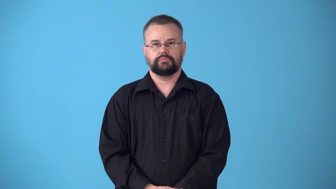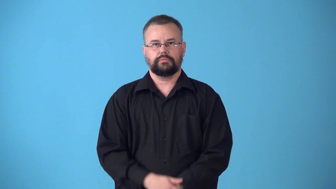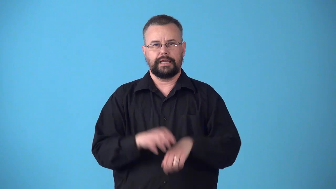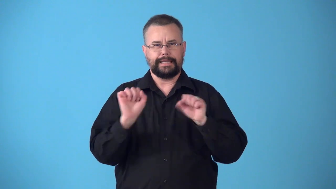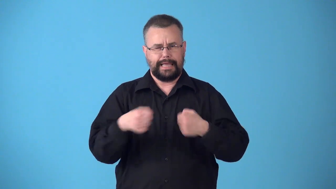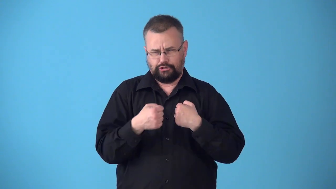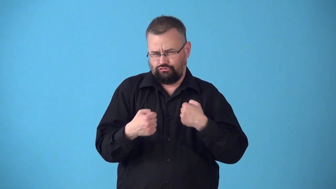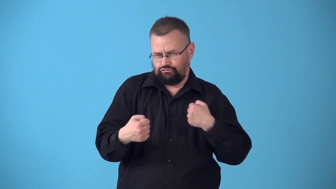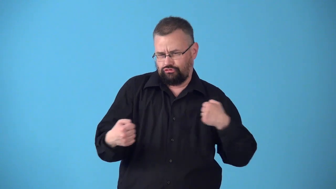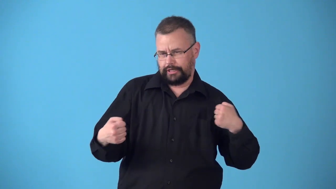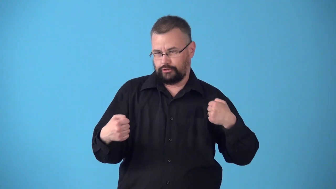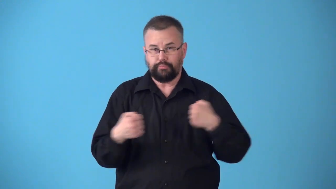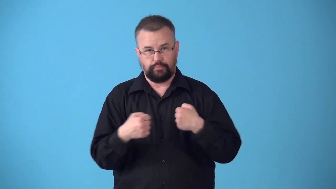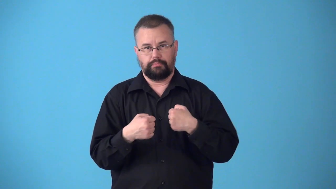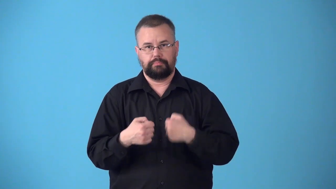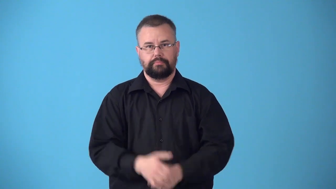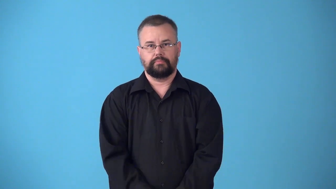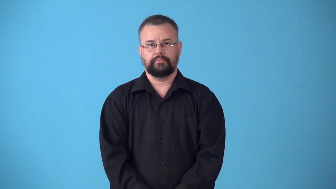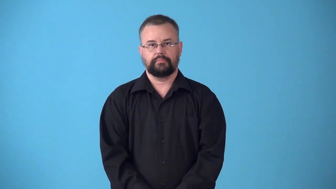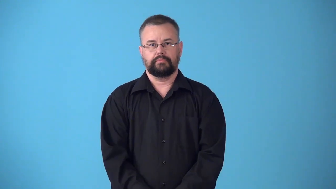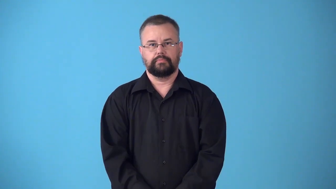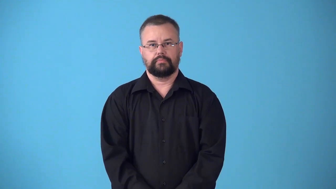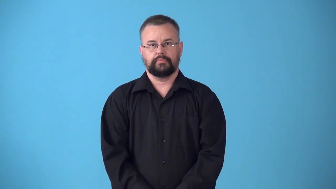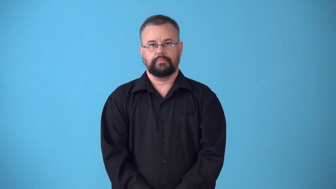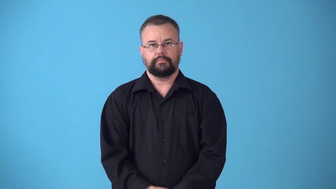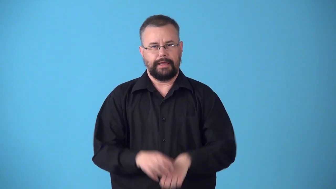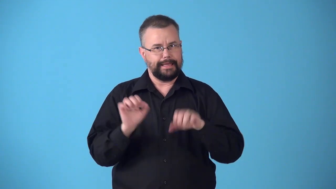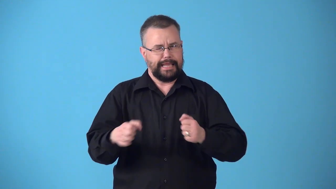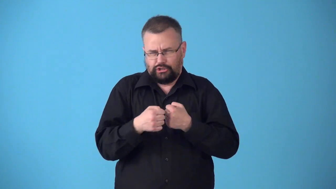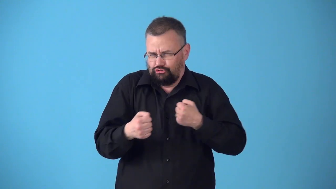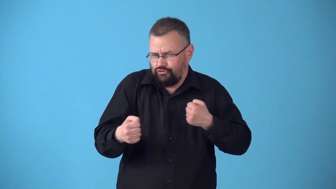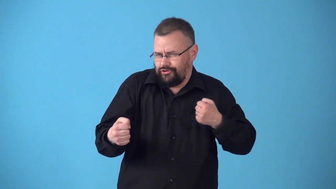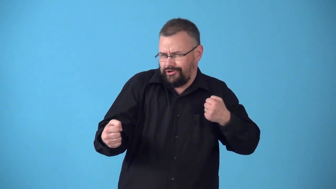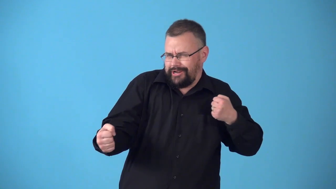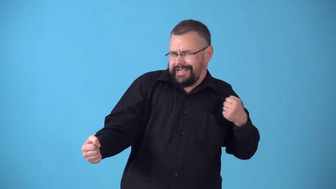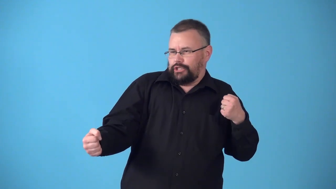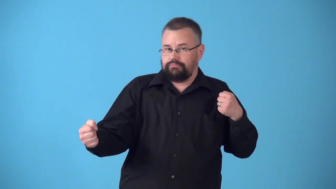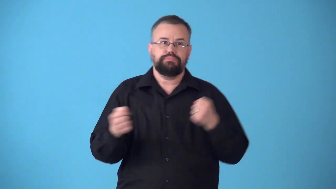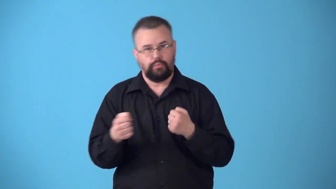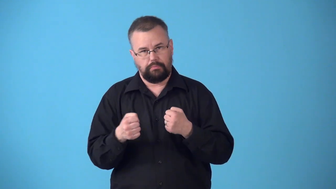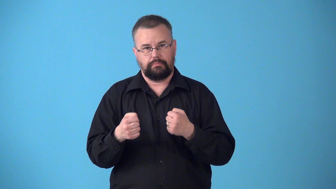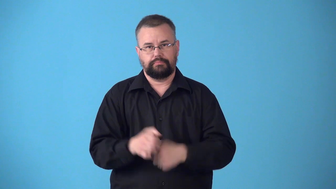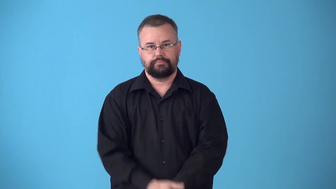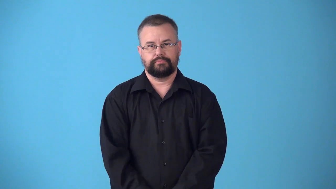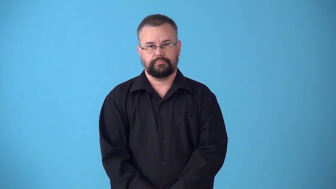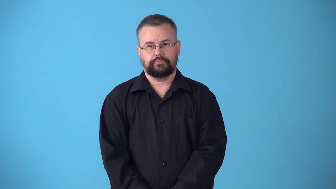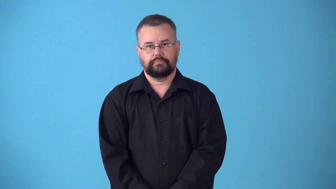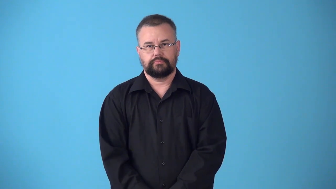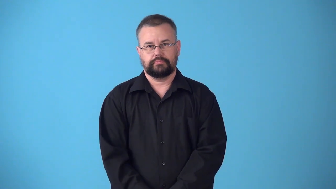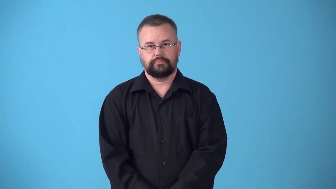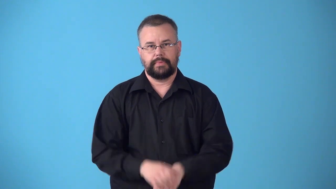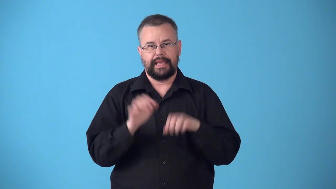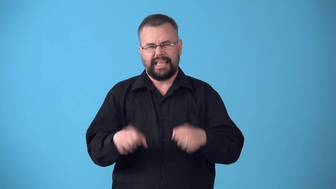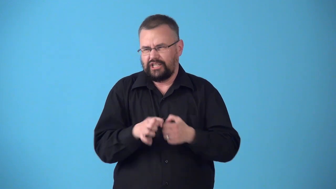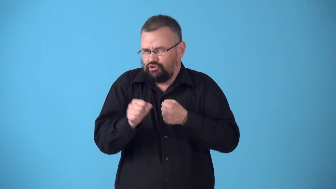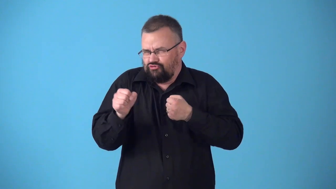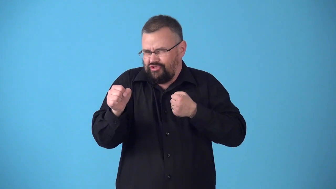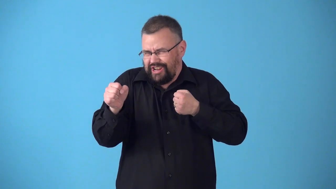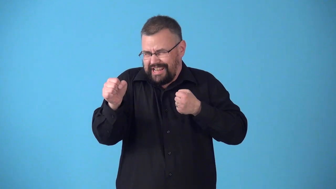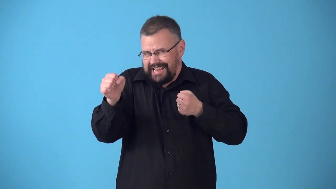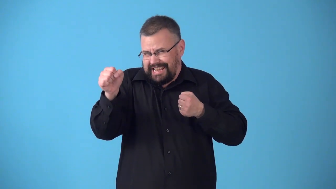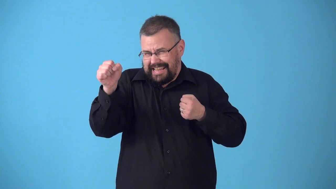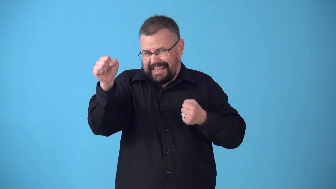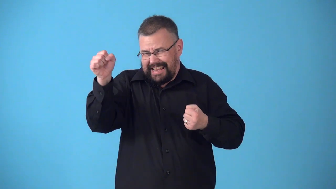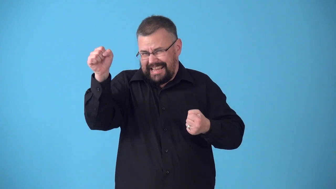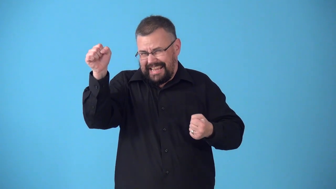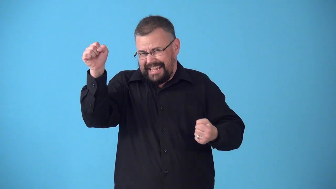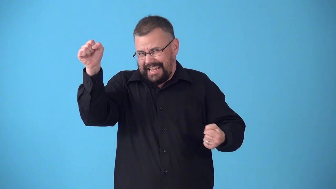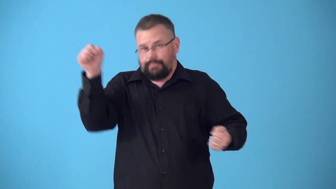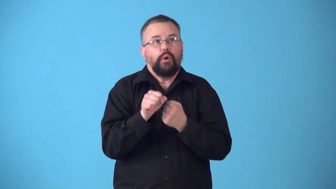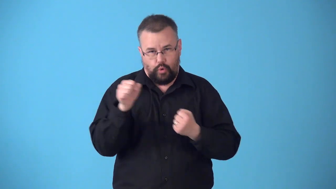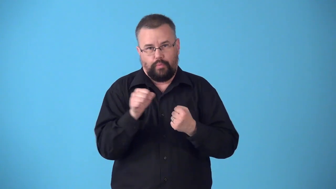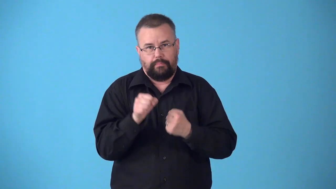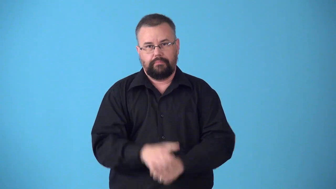stretchy,stretchier,stretchiest